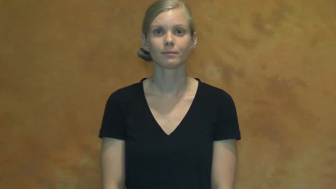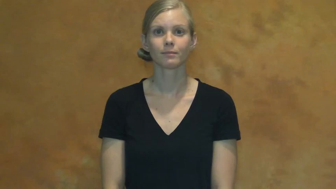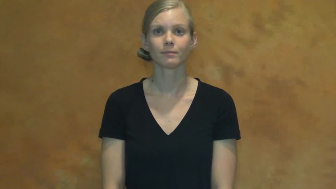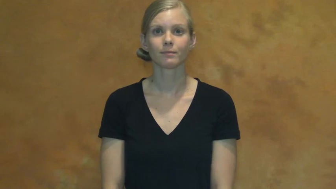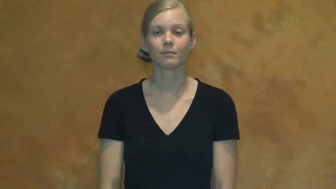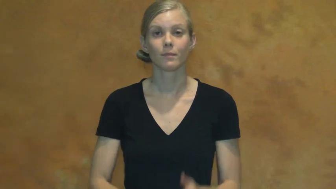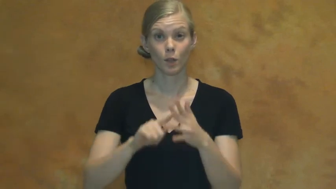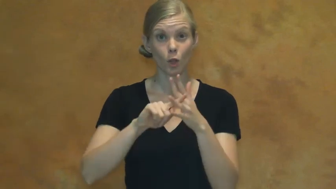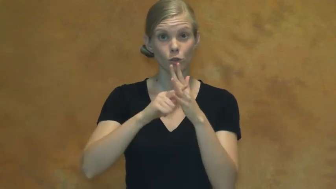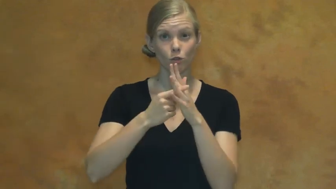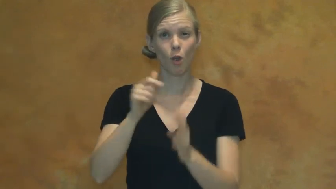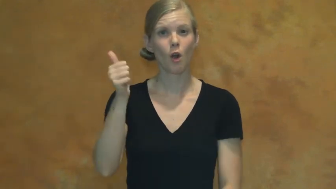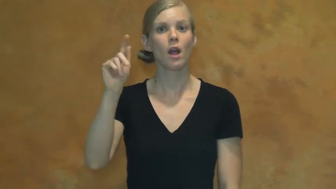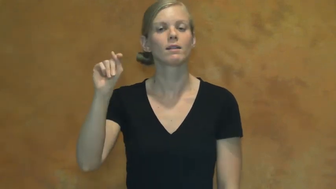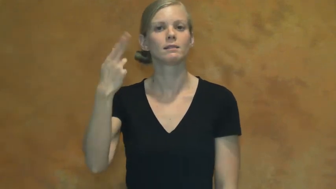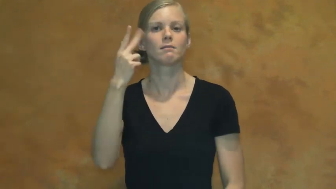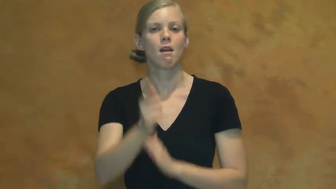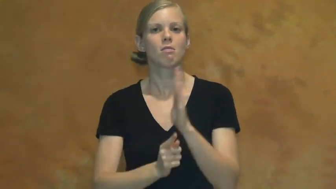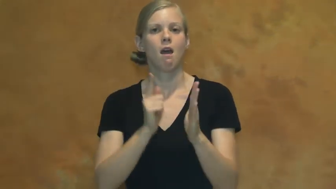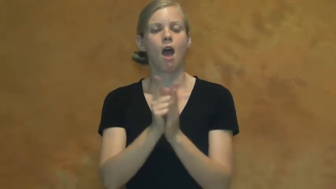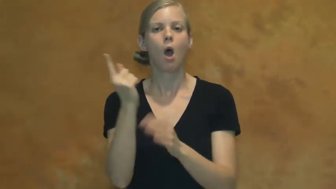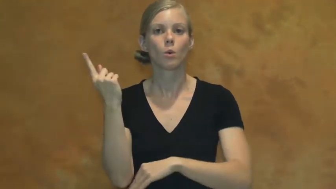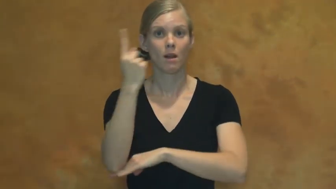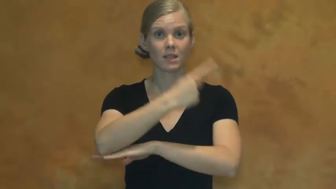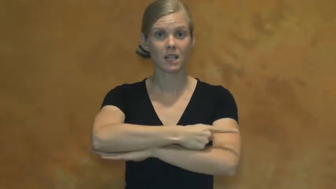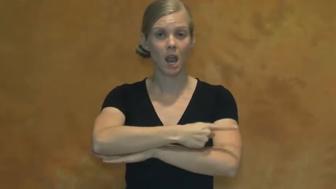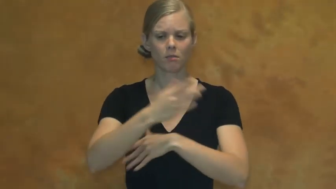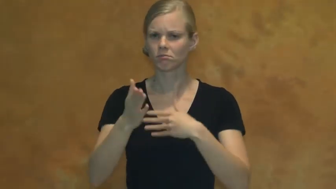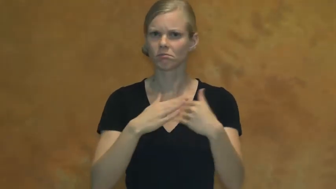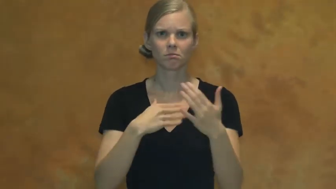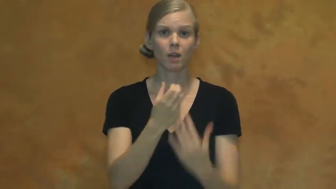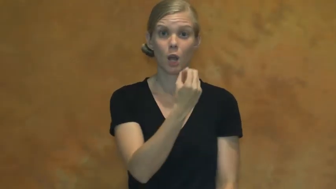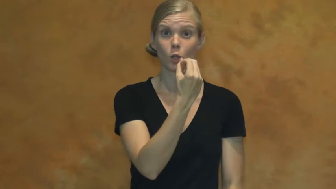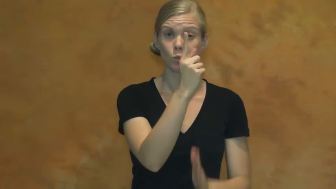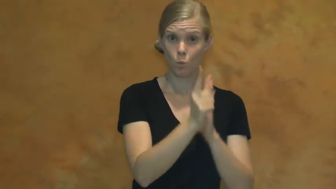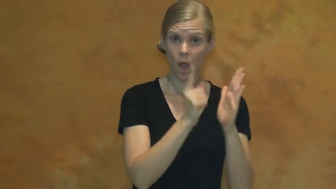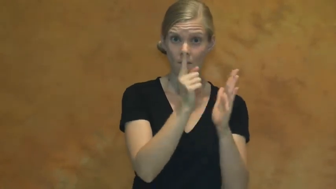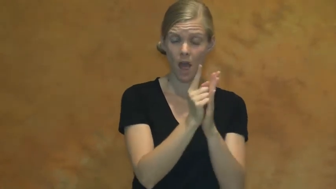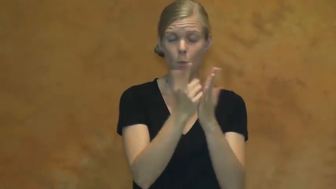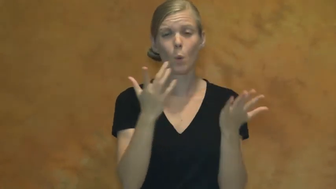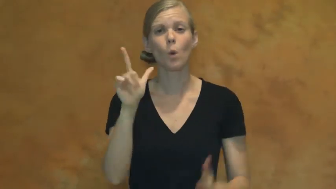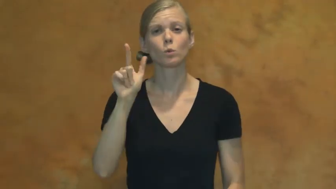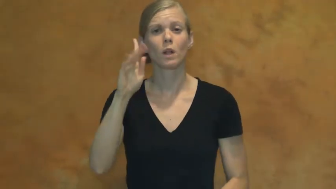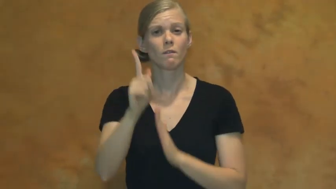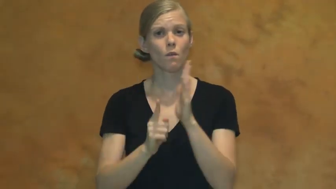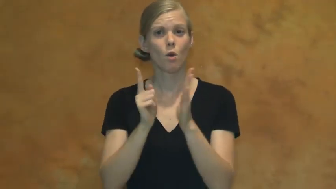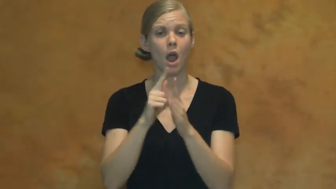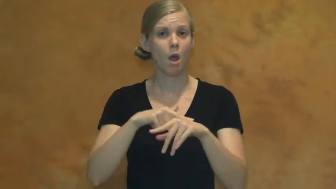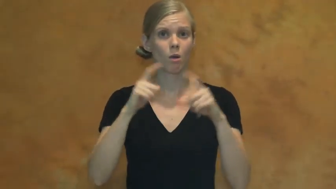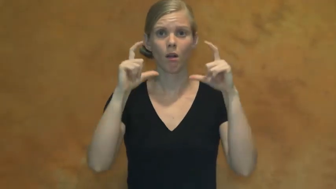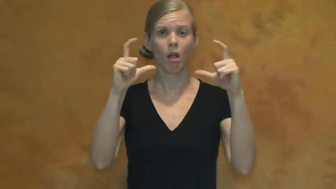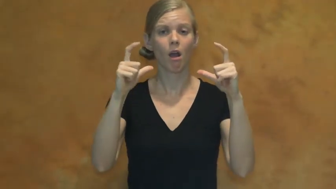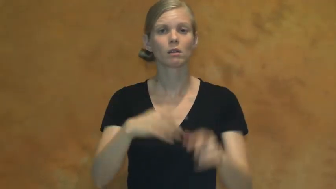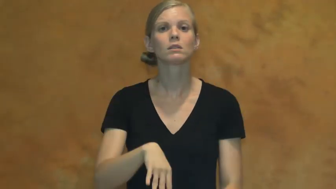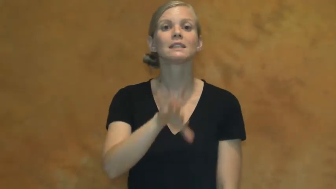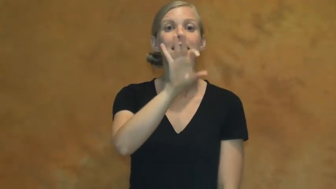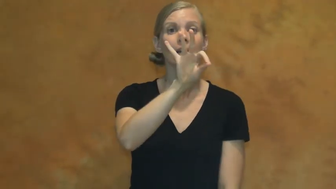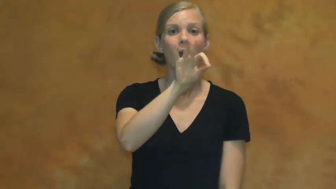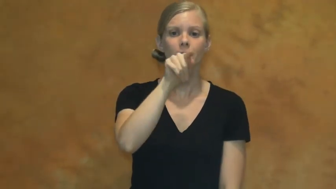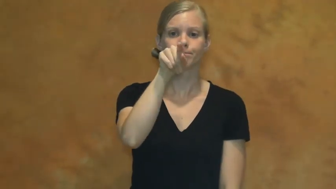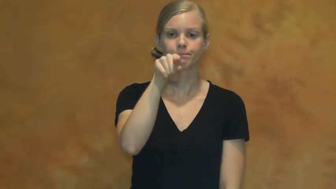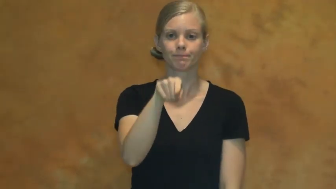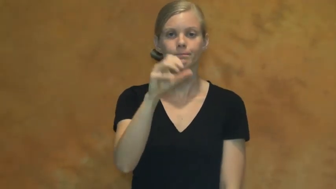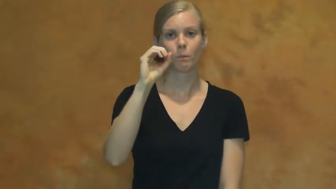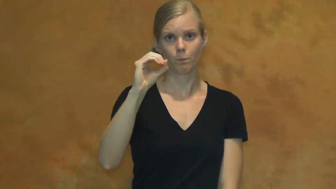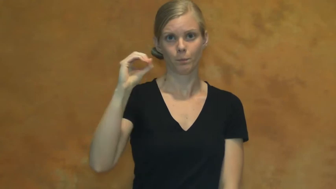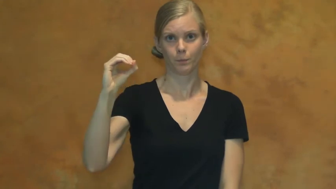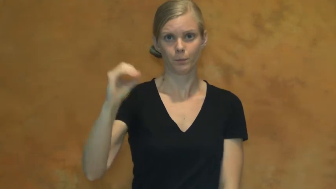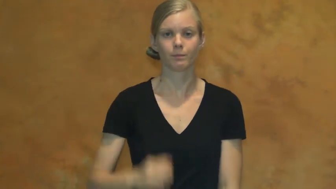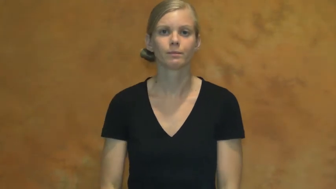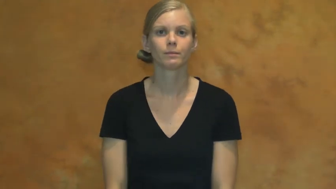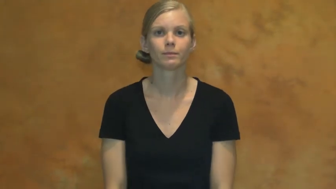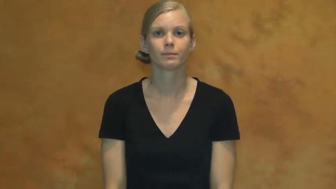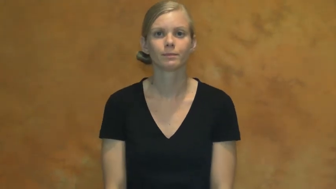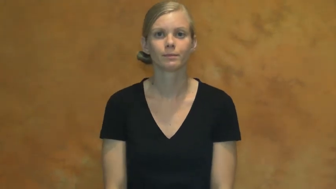nine oclock